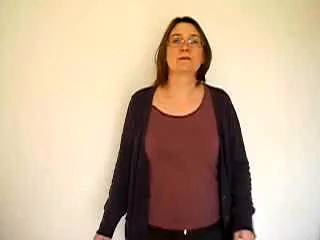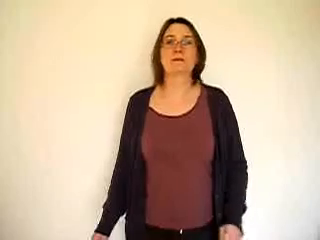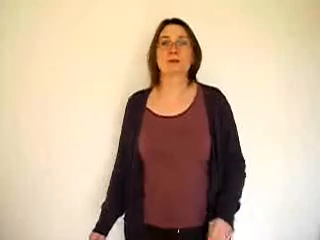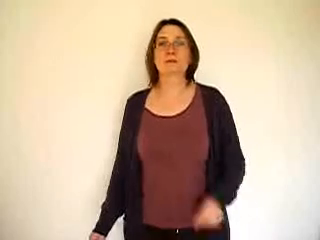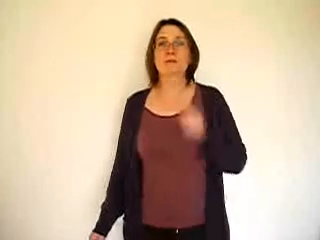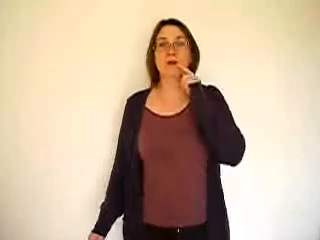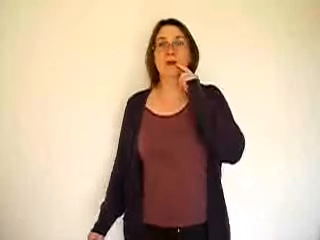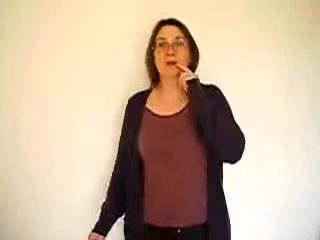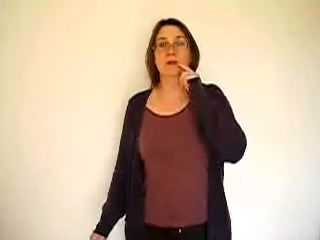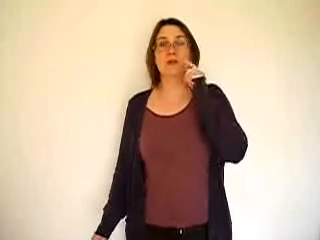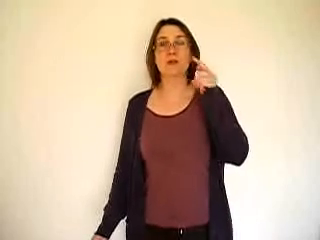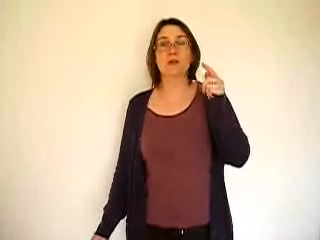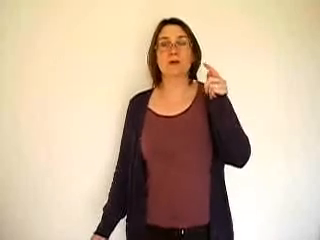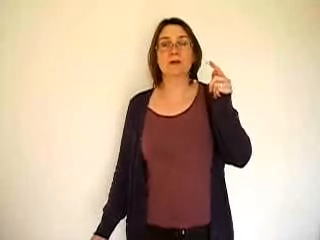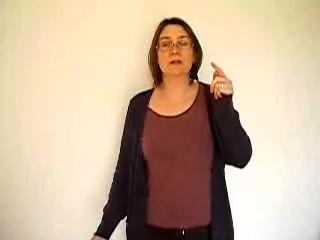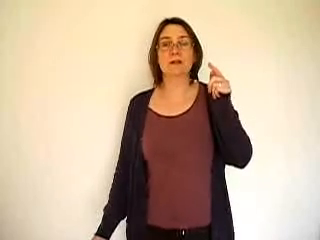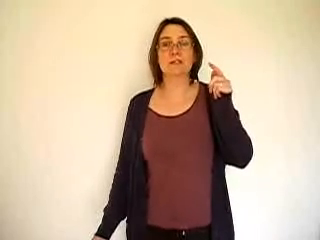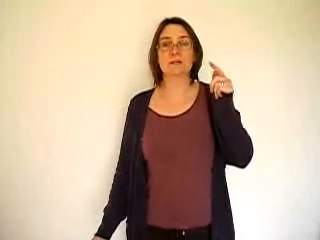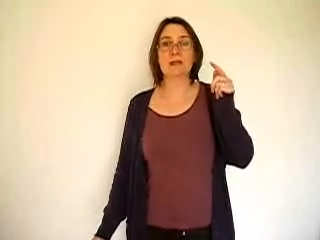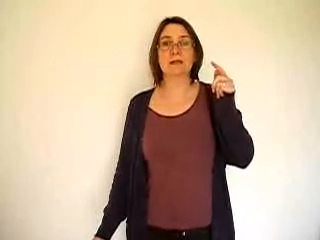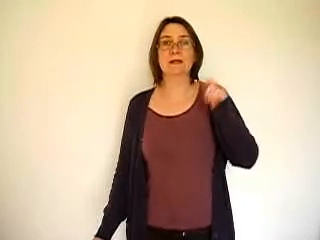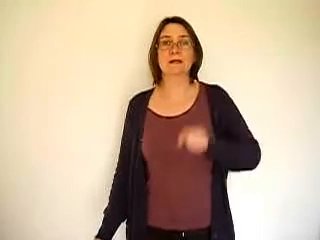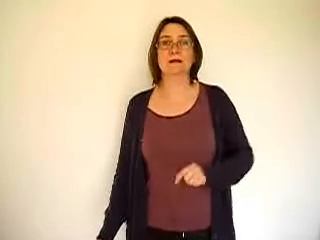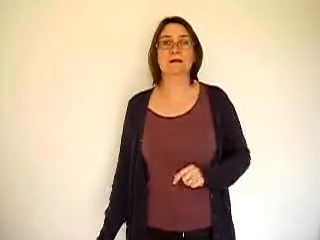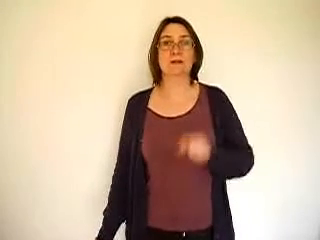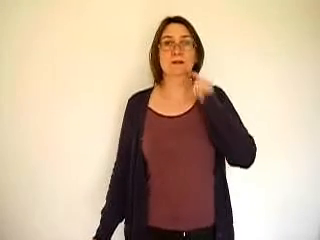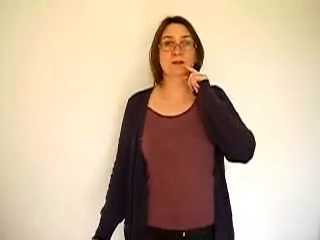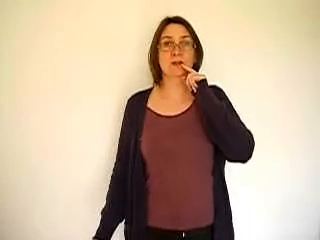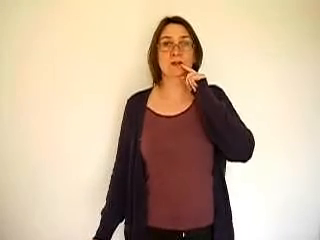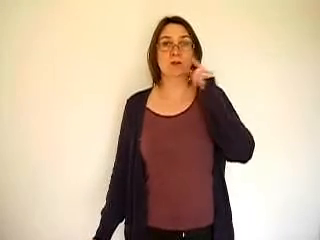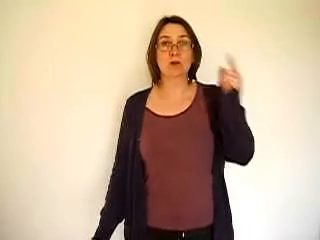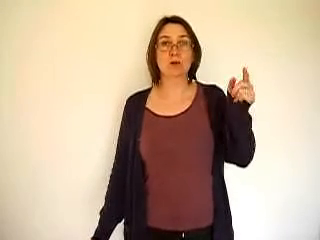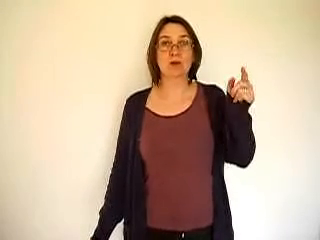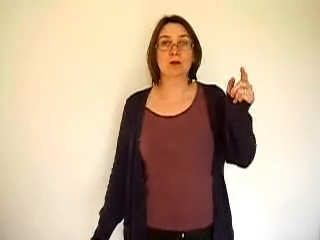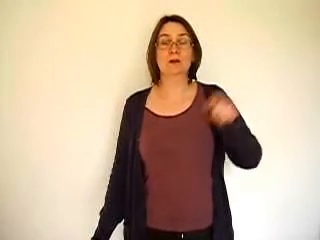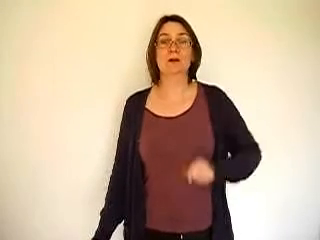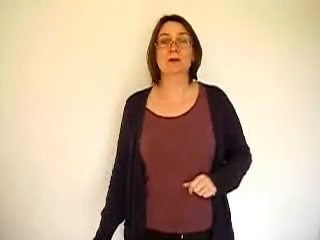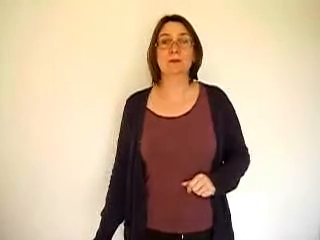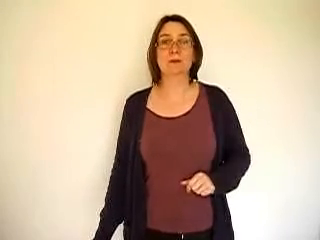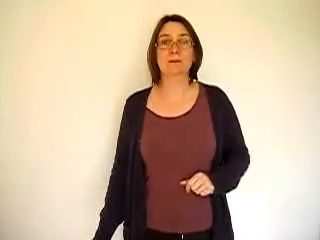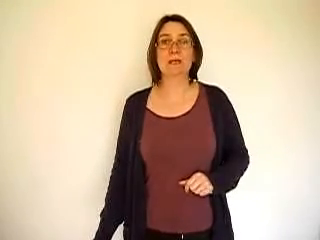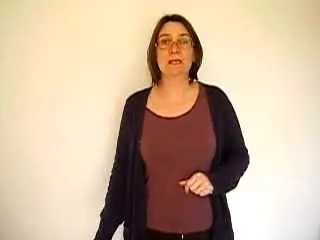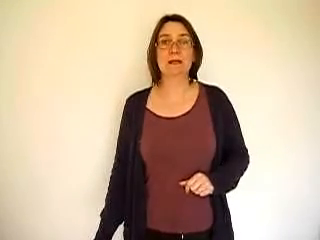talk speak